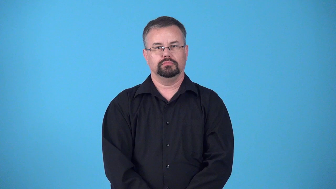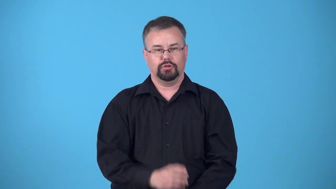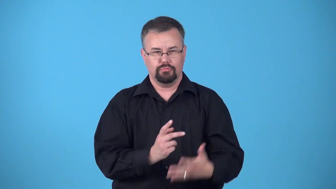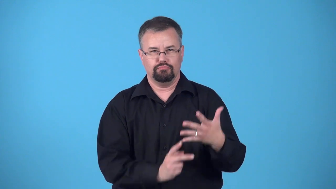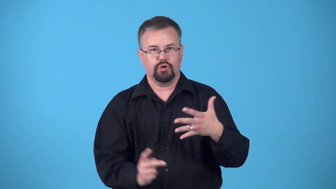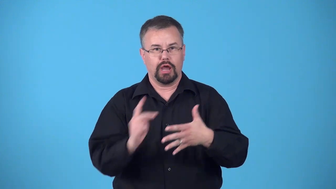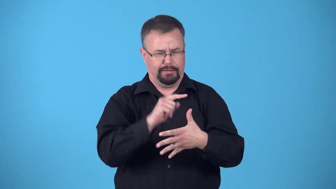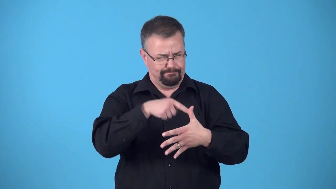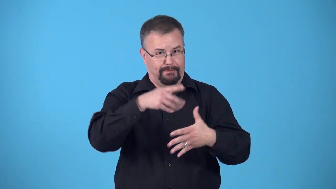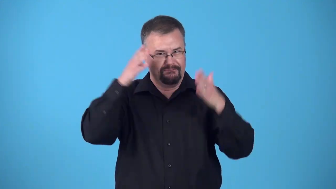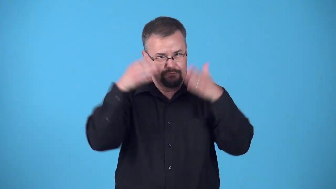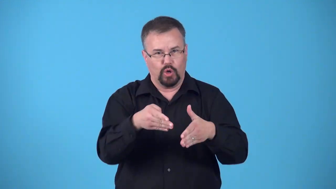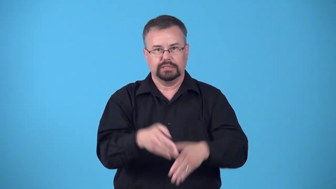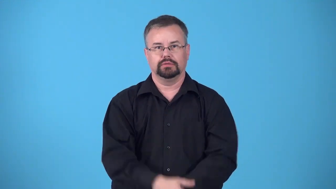on the front burner